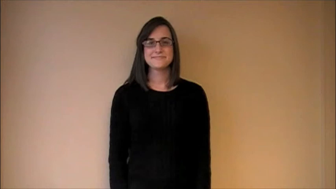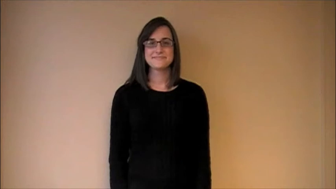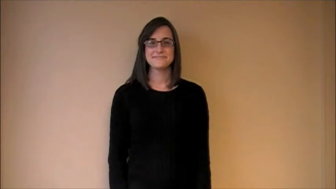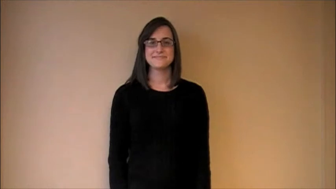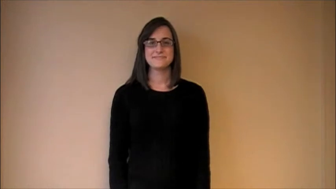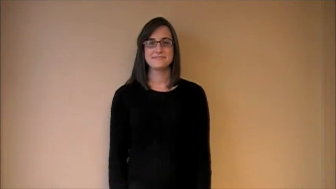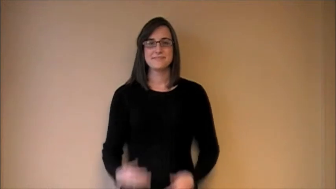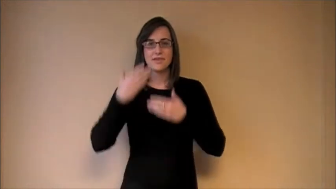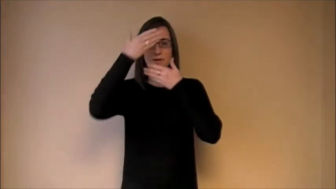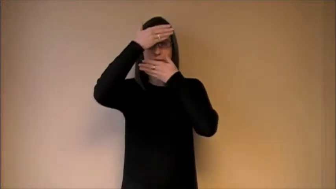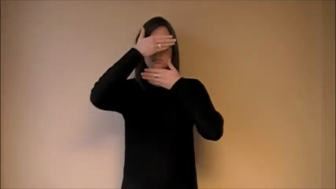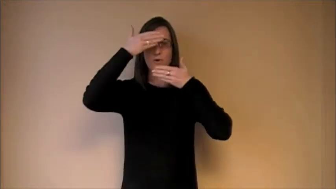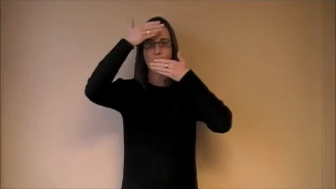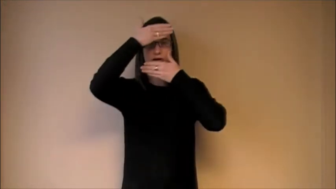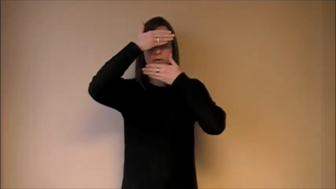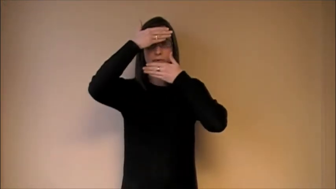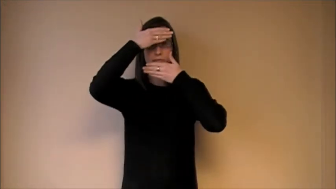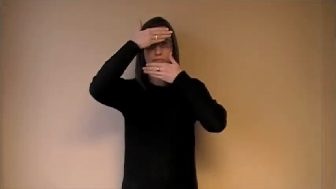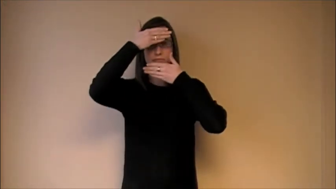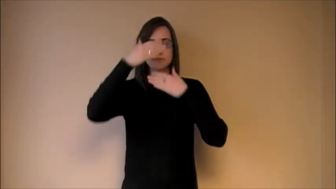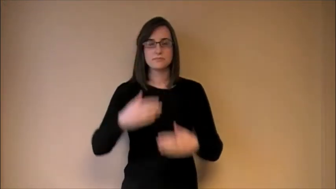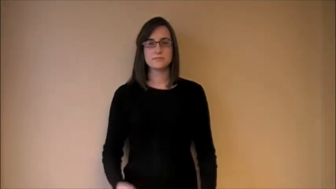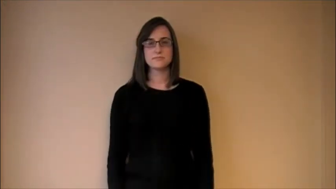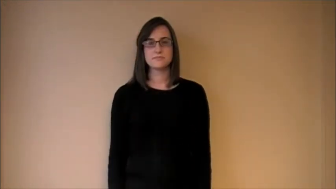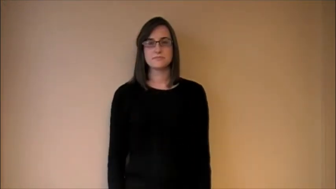Morocco